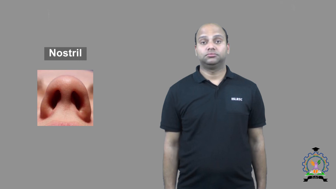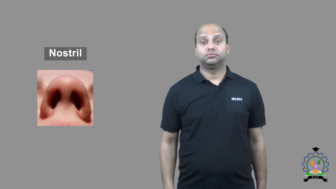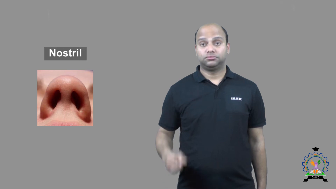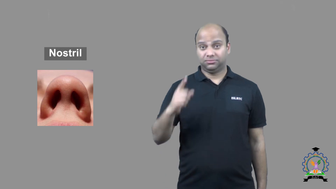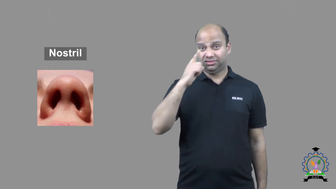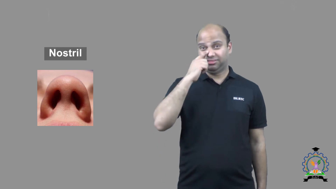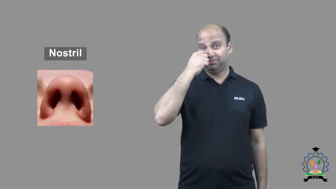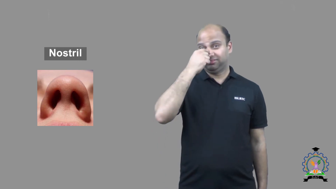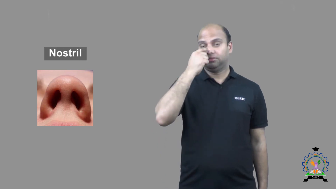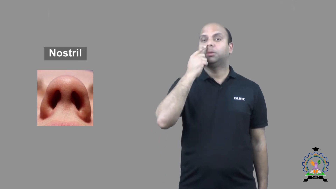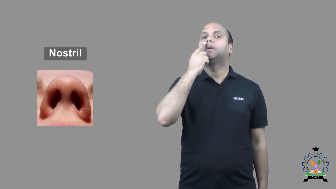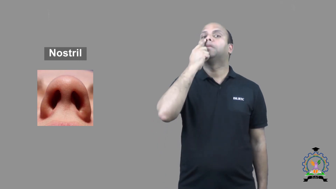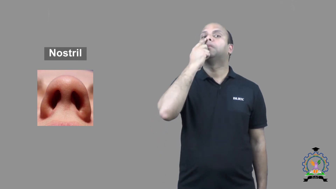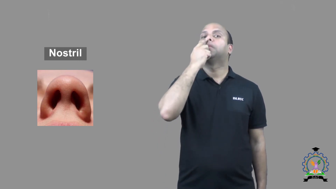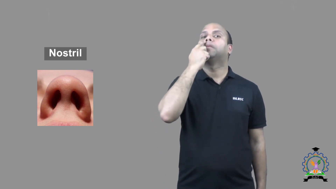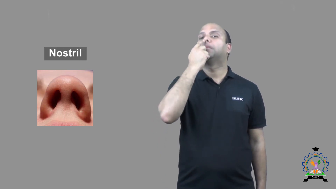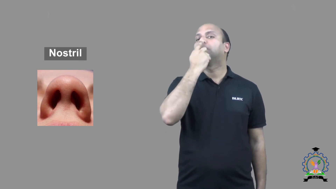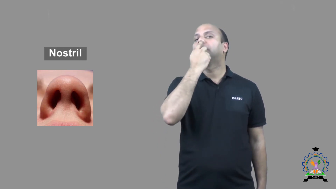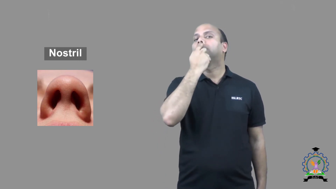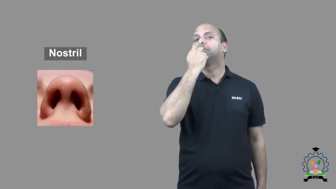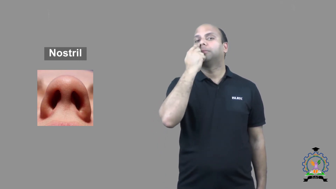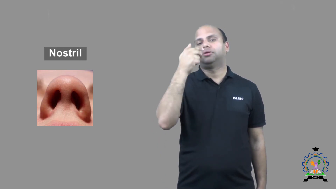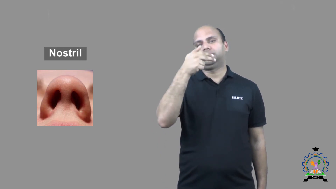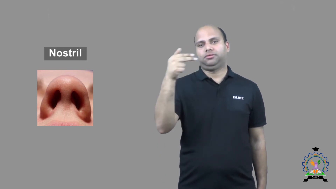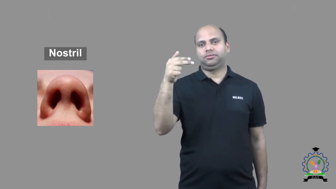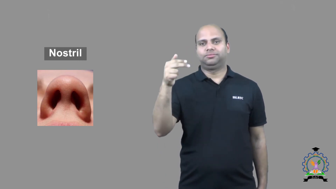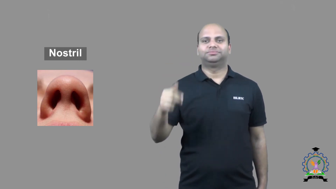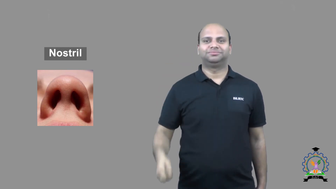Nostril